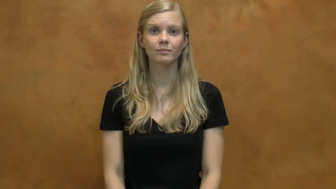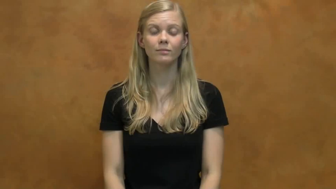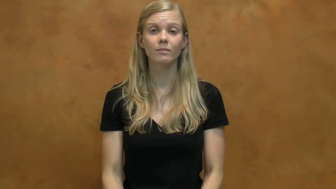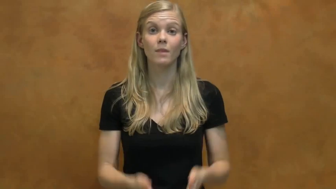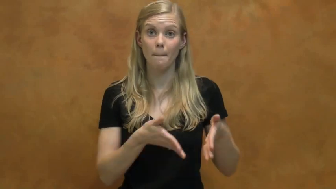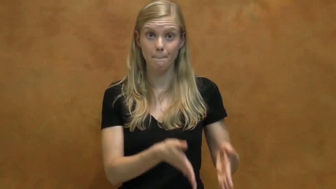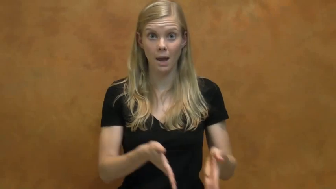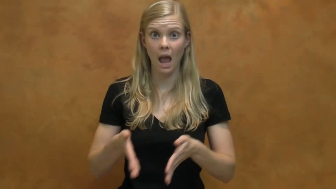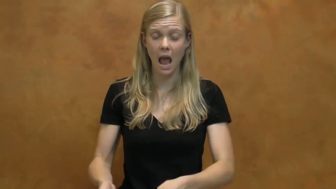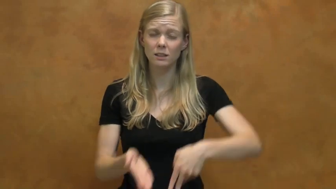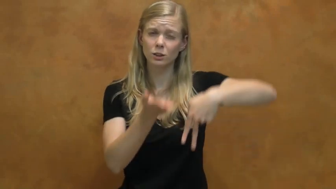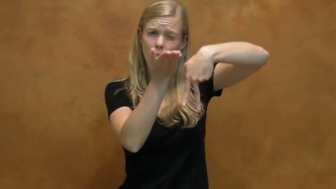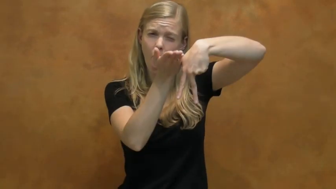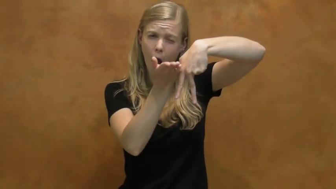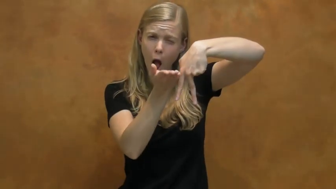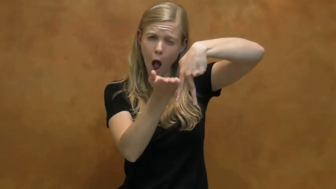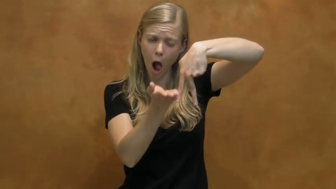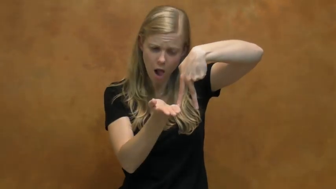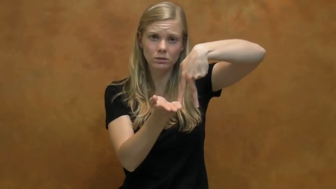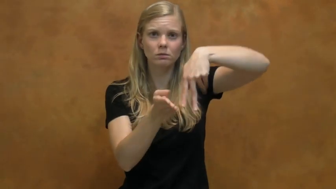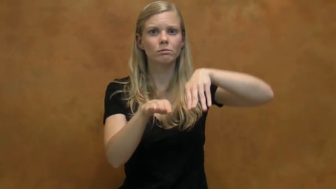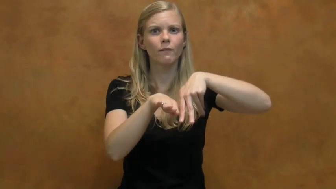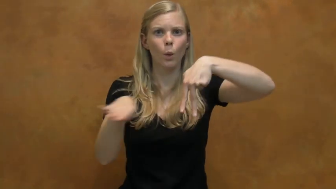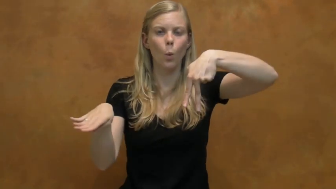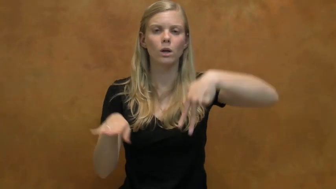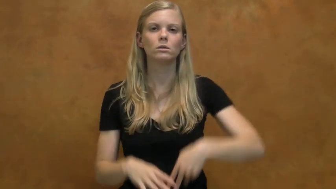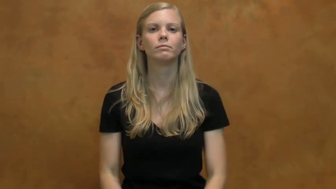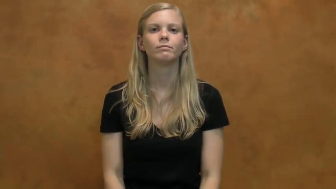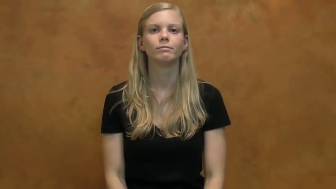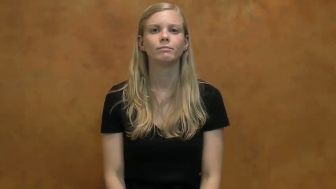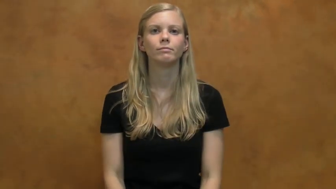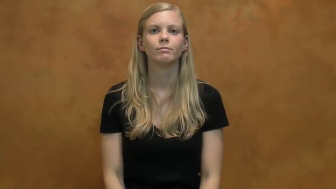long trouser